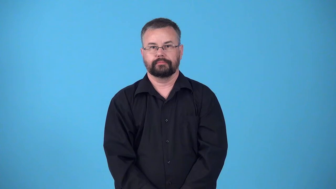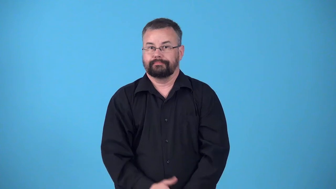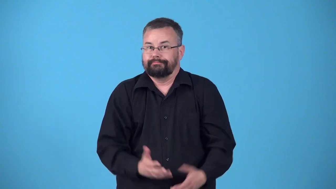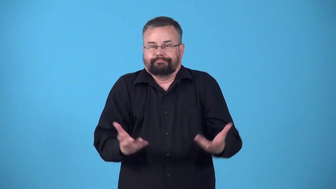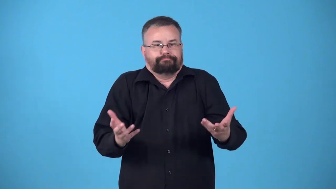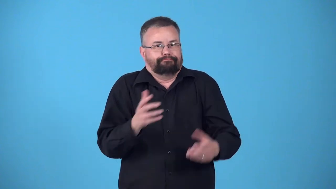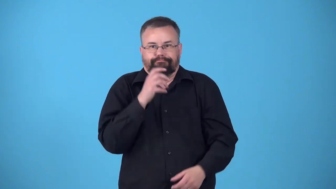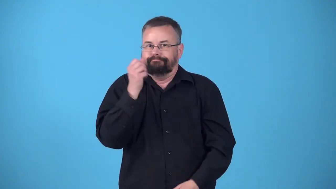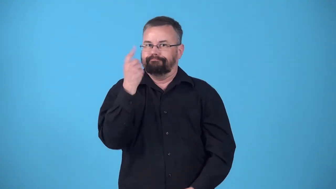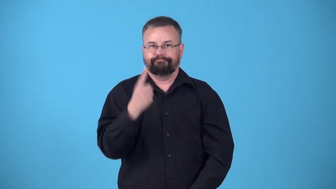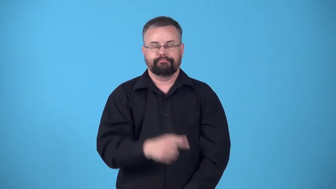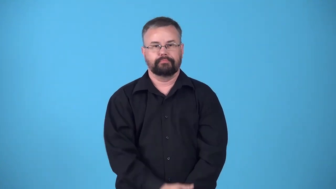go figure